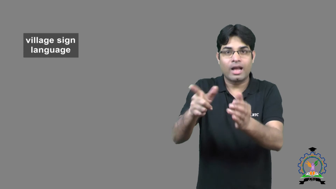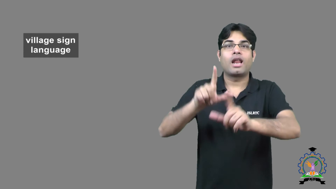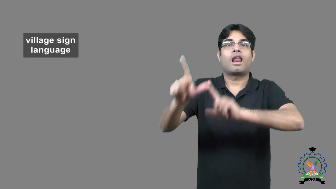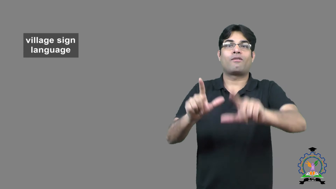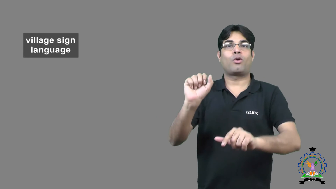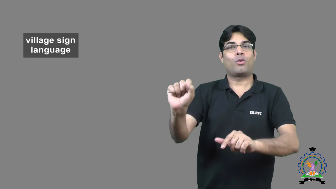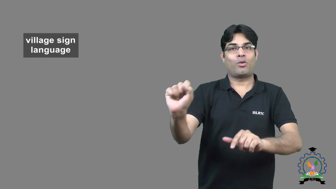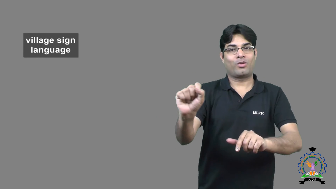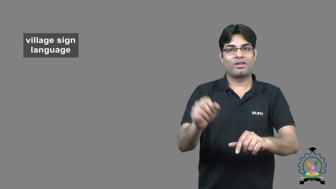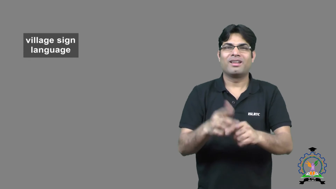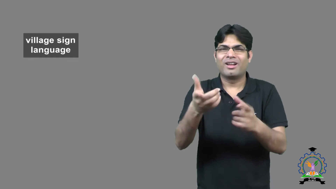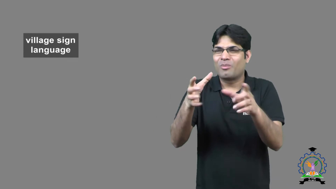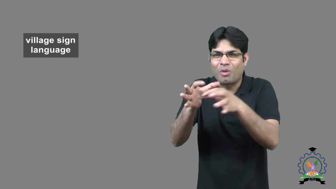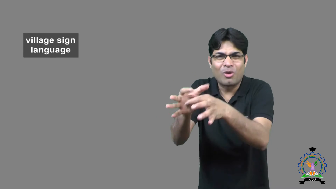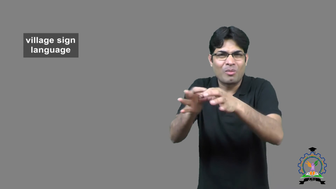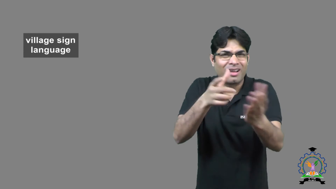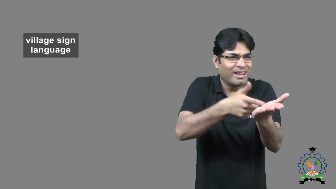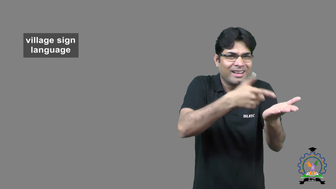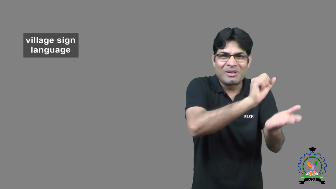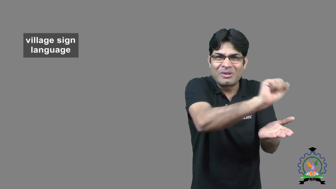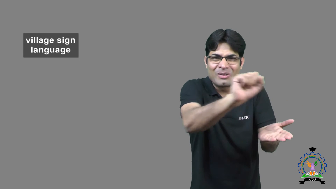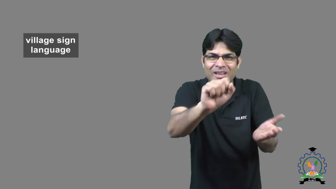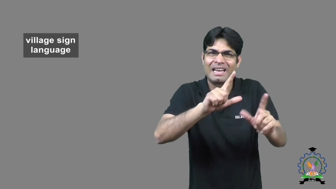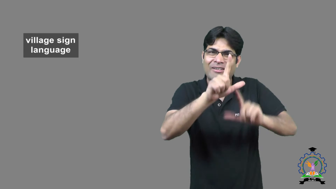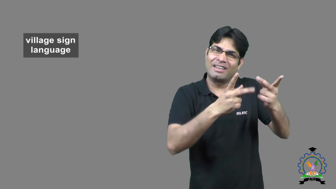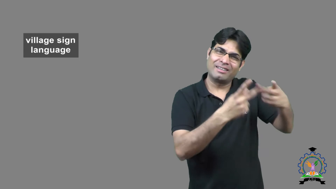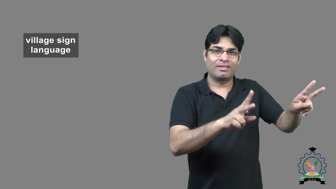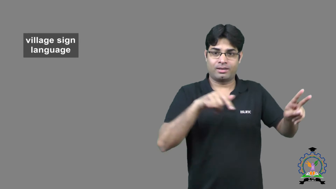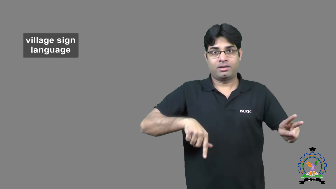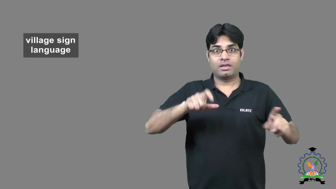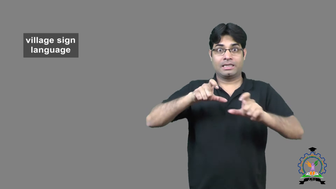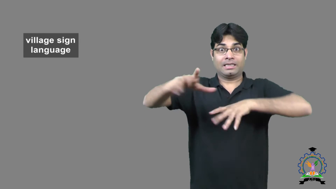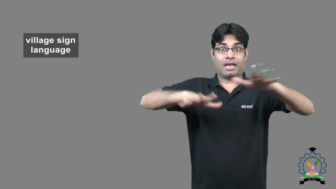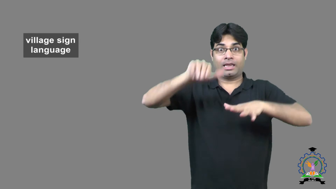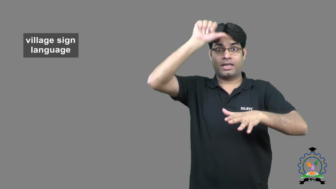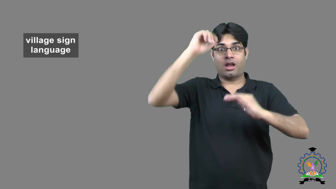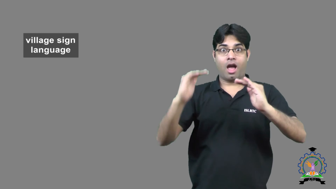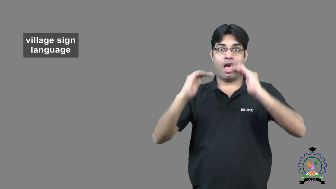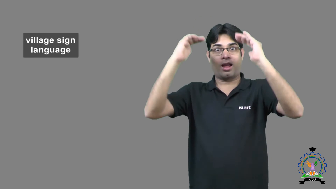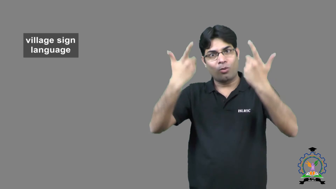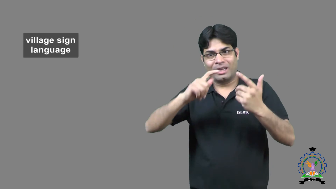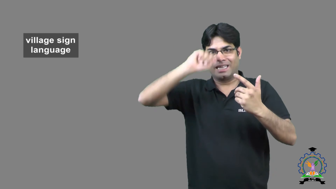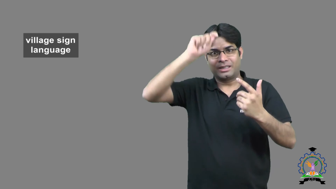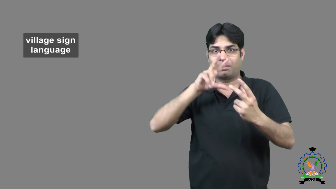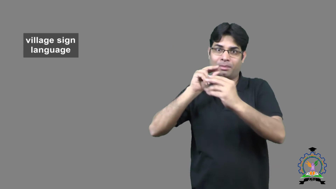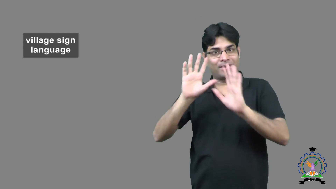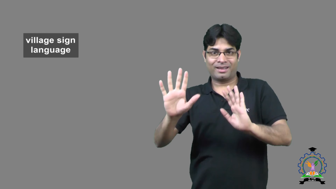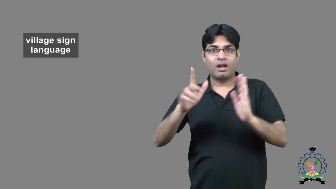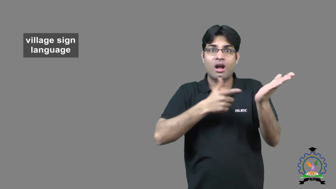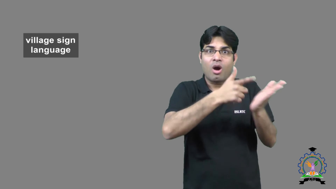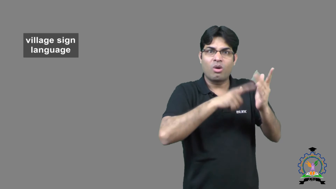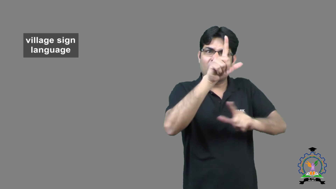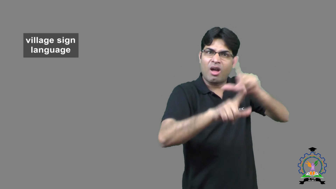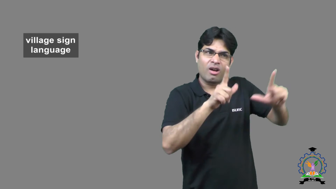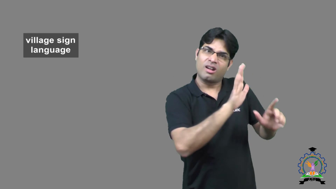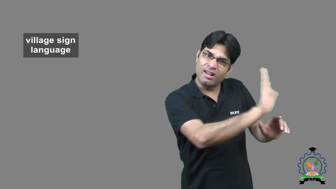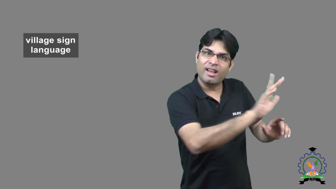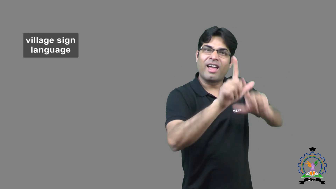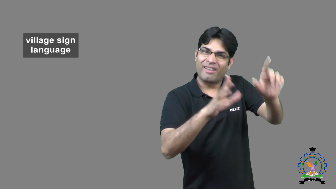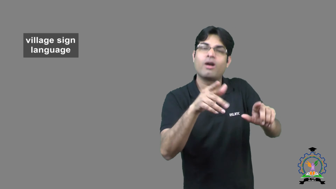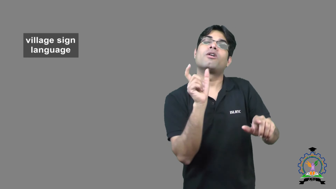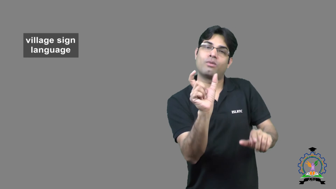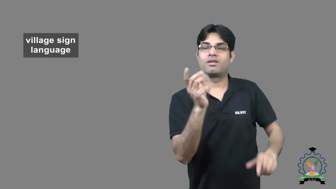village sign language